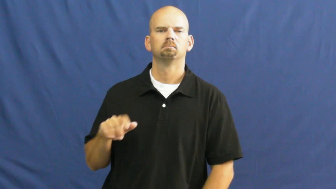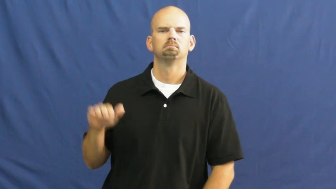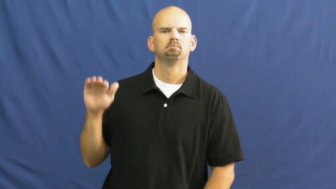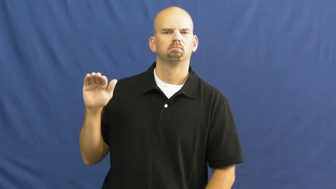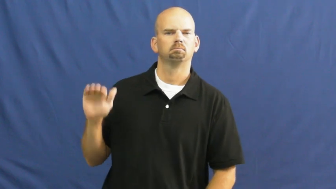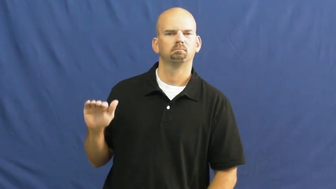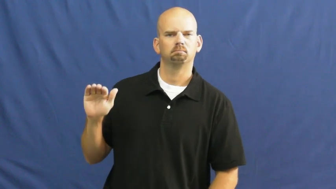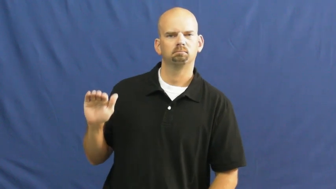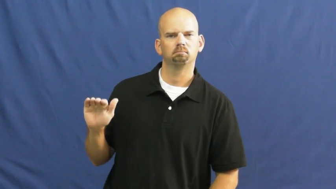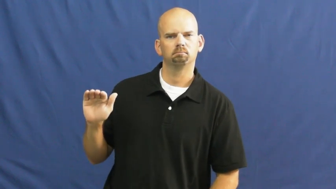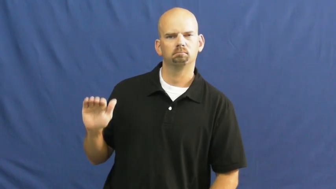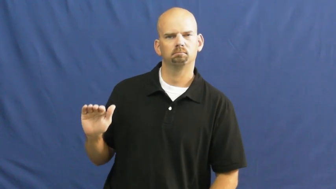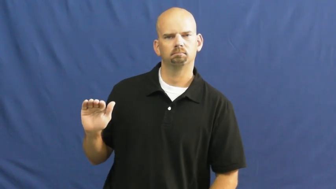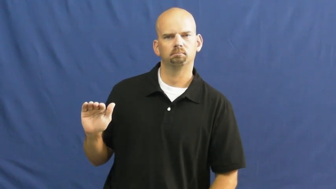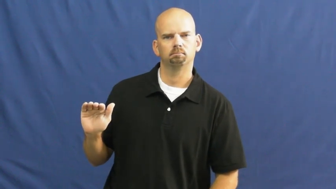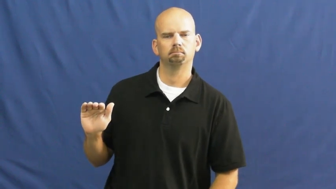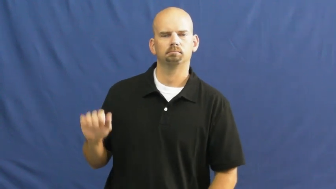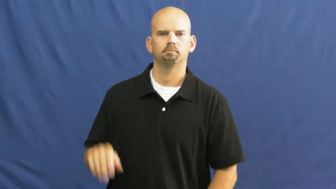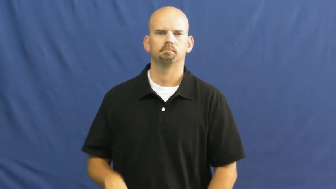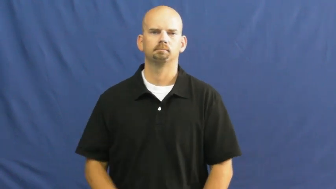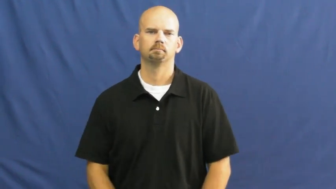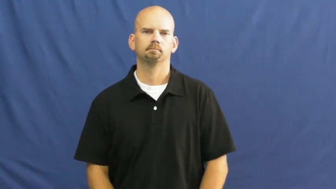little,short